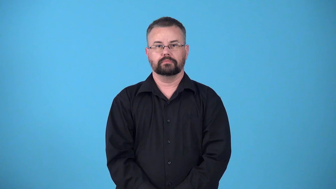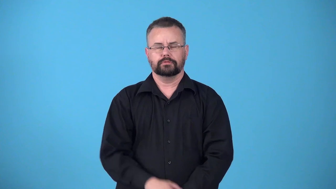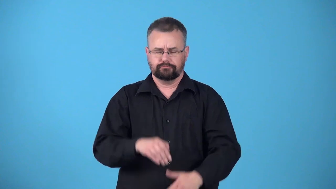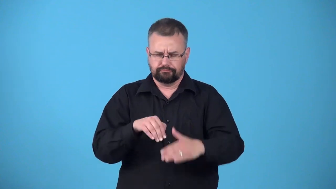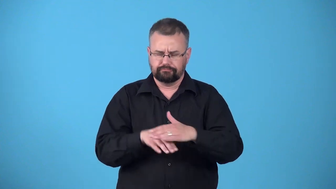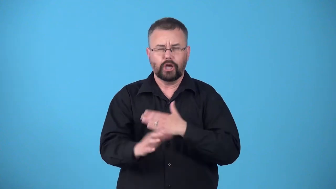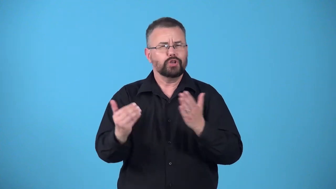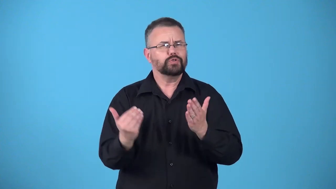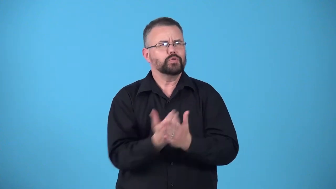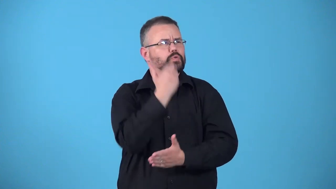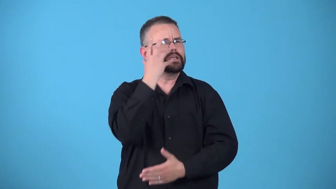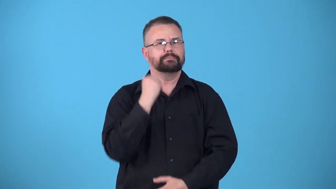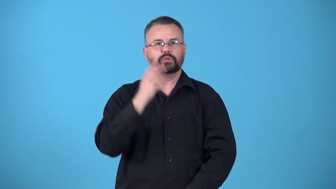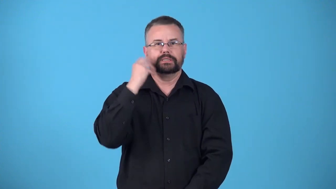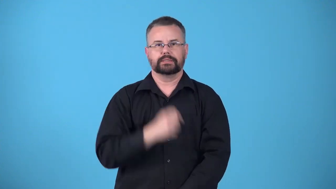break ground